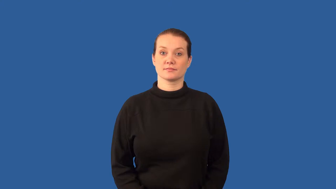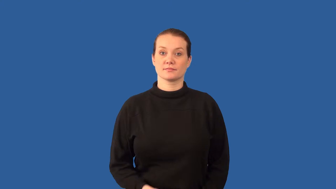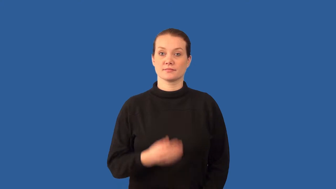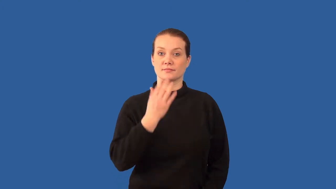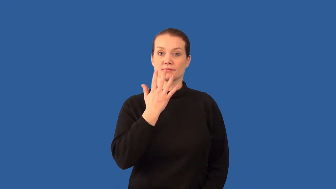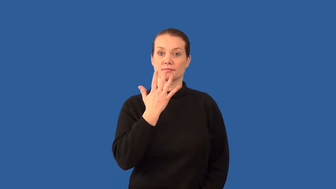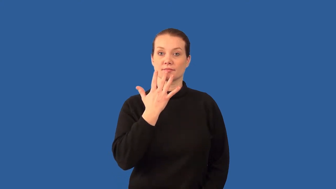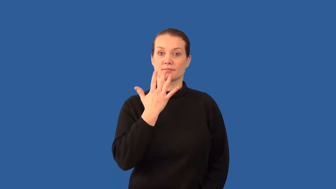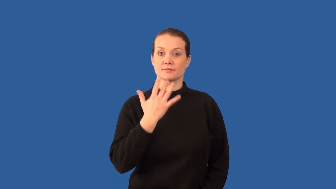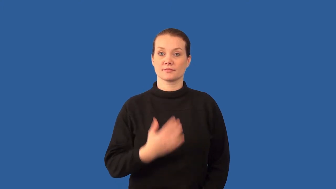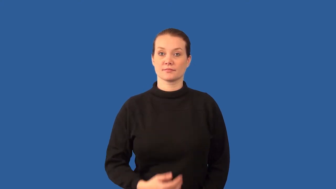pigment